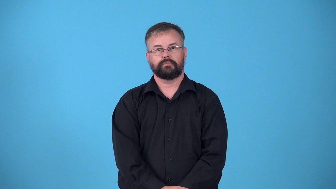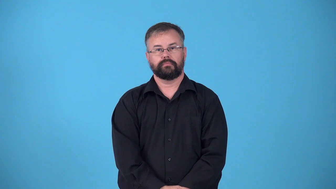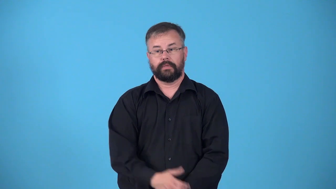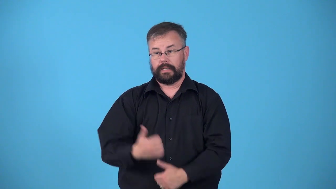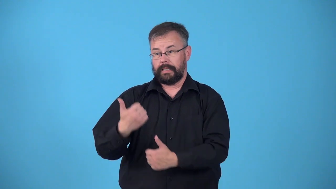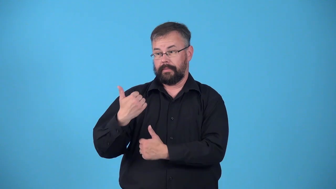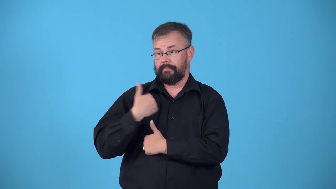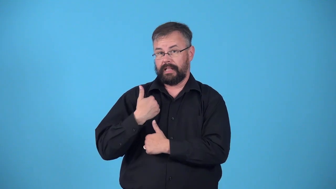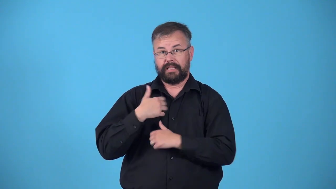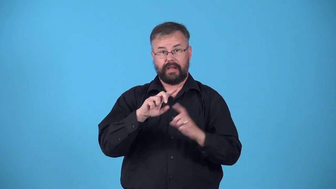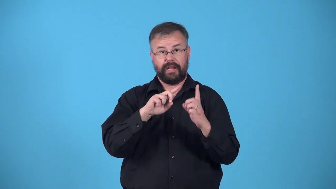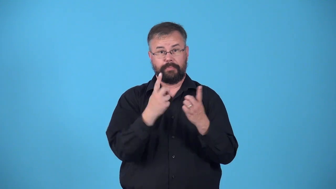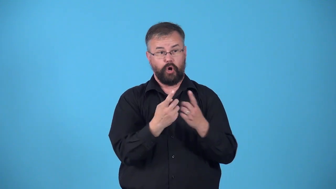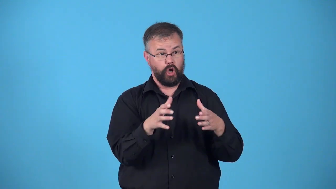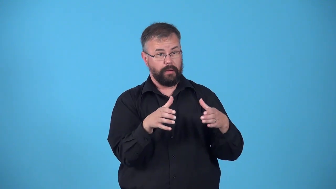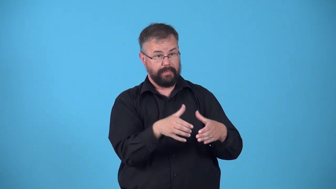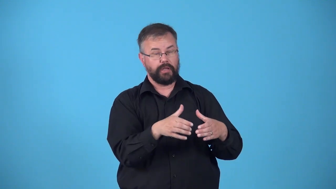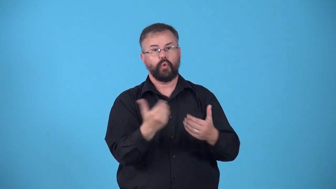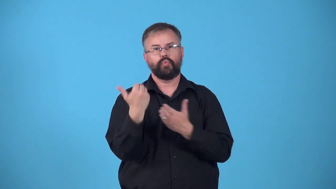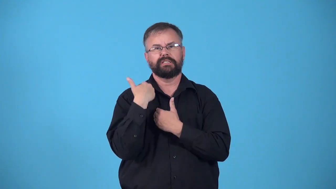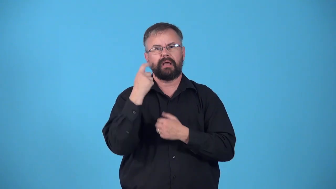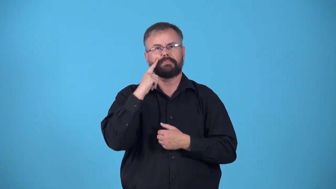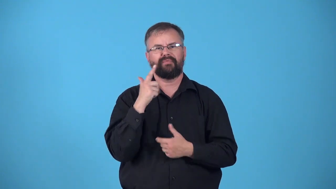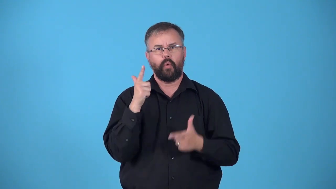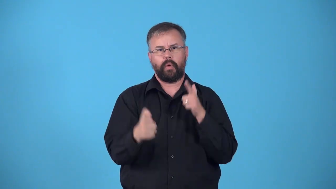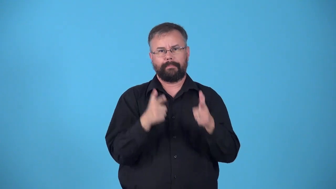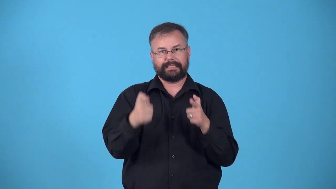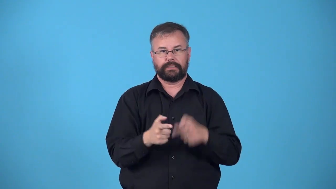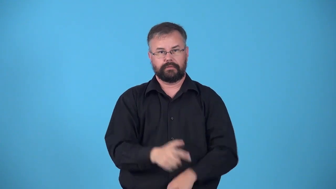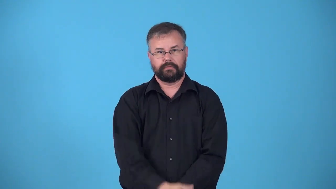ordnance-military